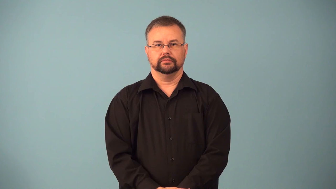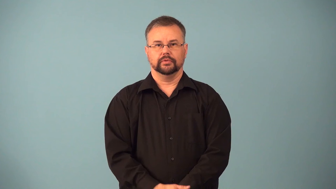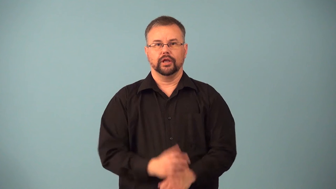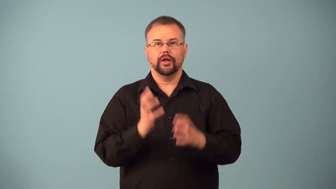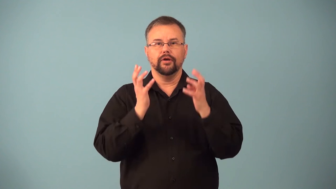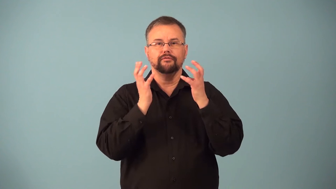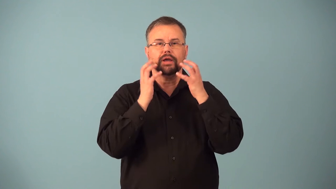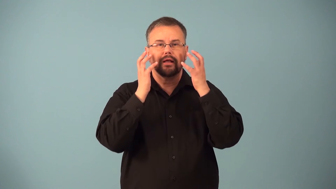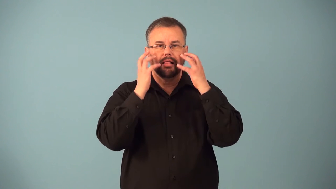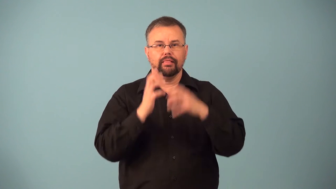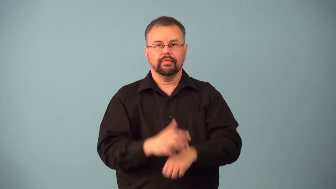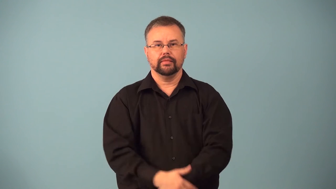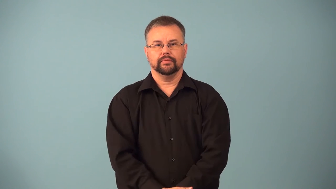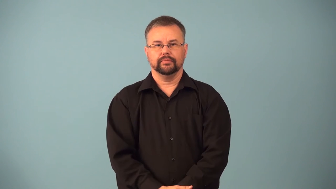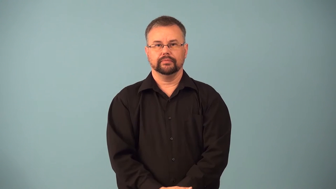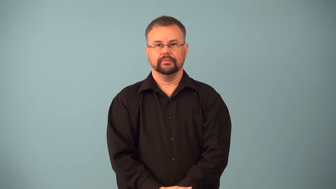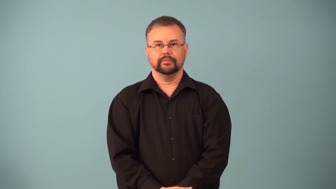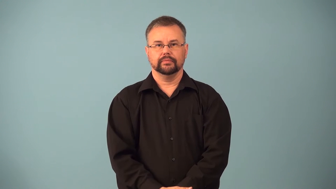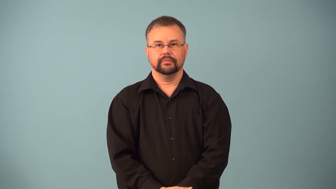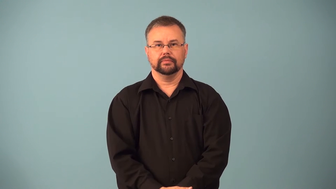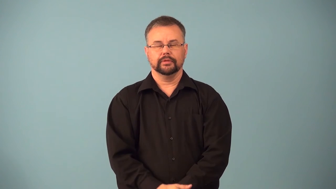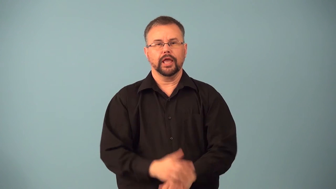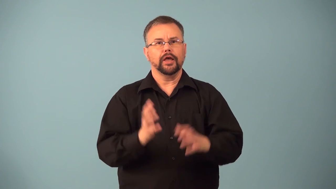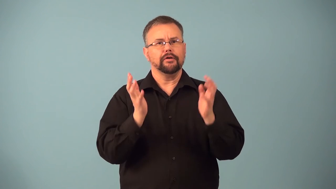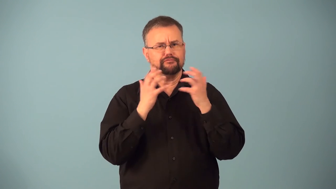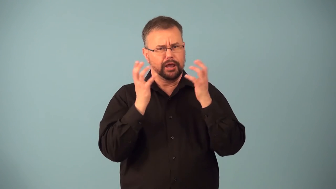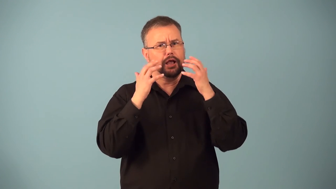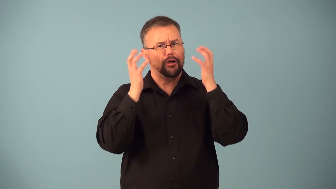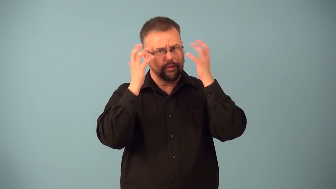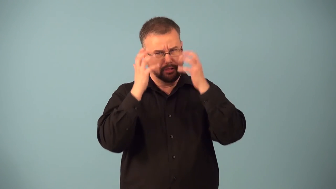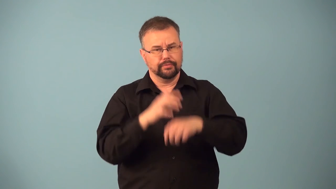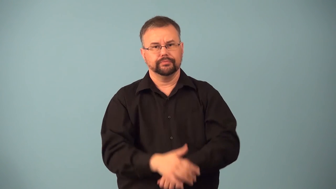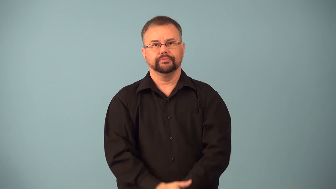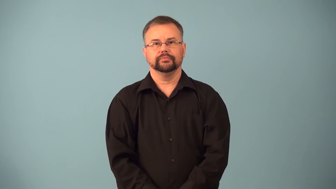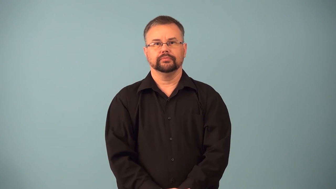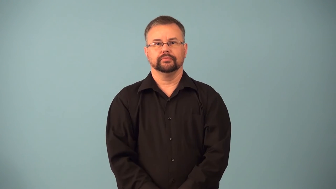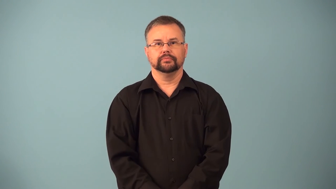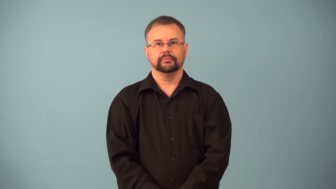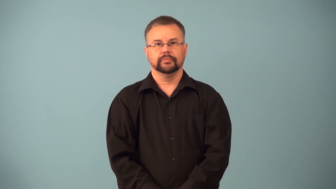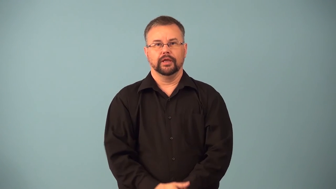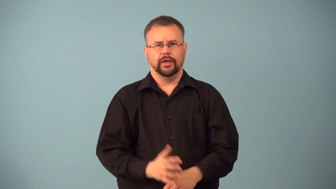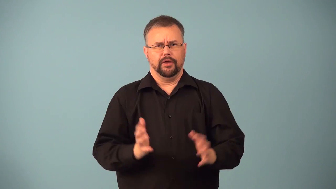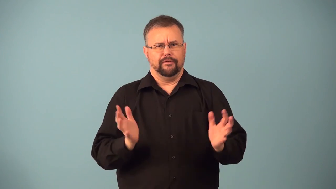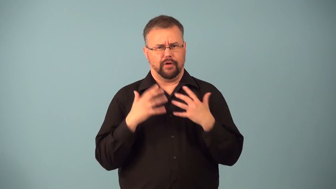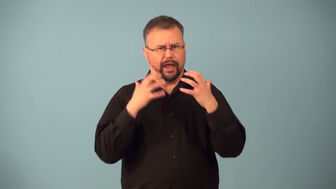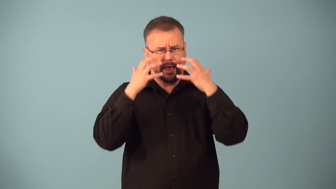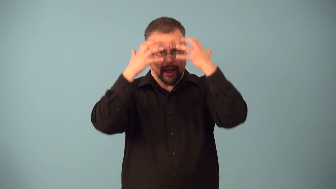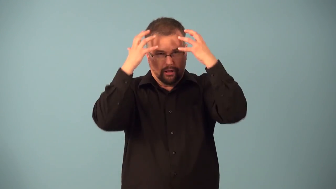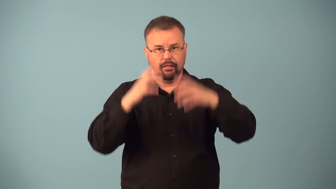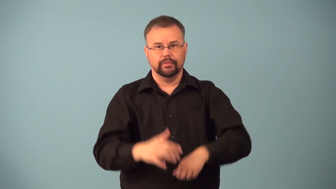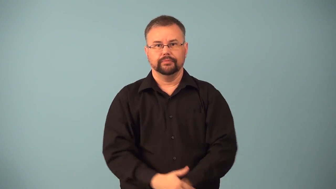freckly,more freckles,most freckles